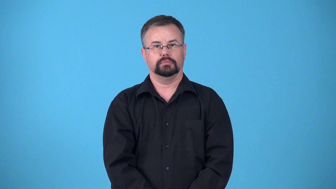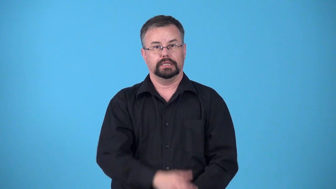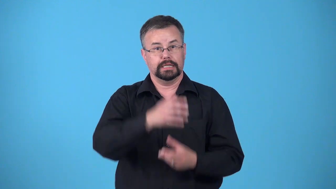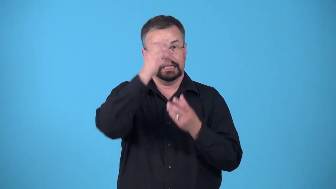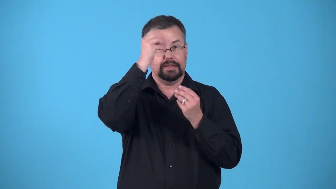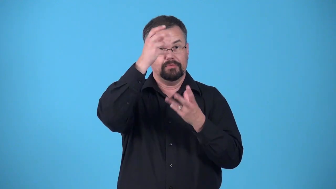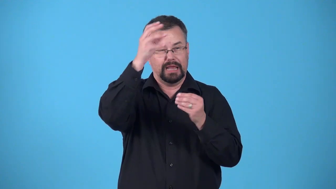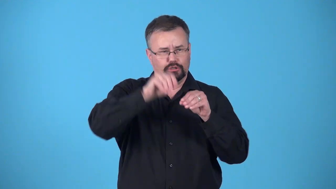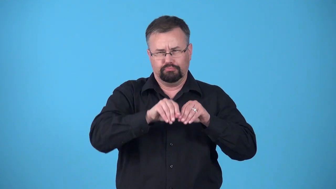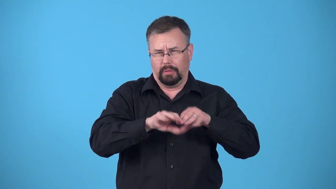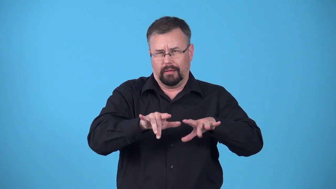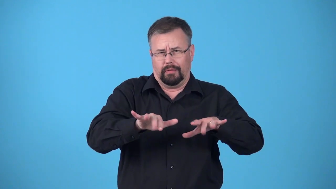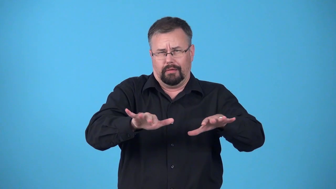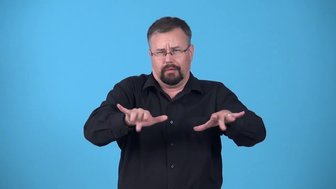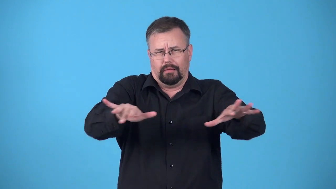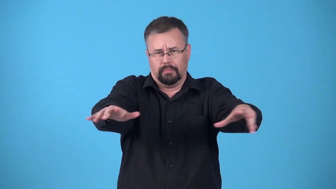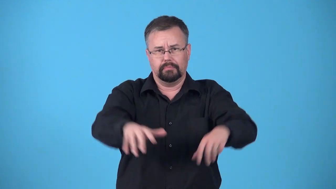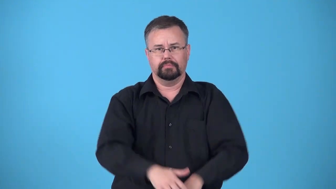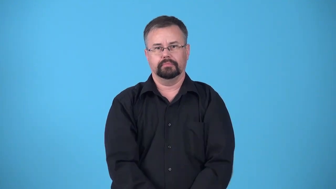spread the word, spread the news